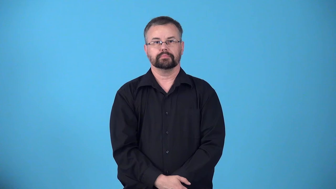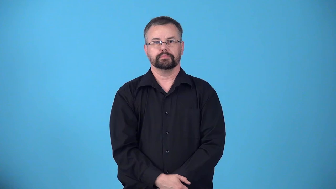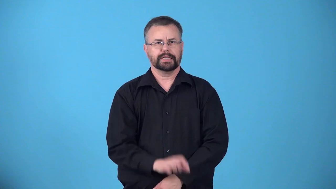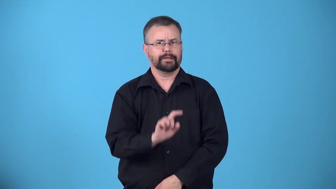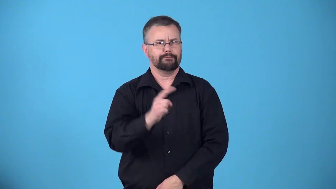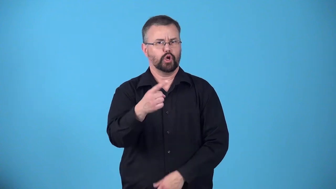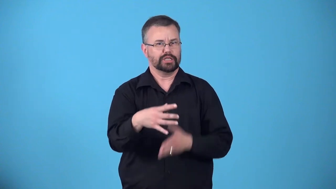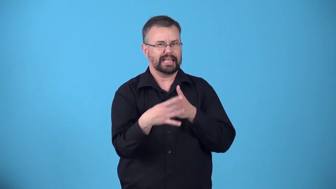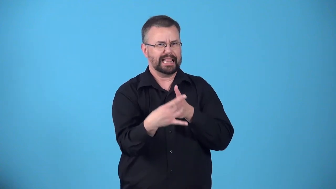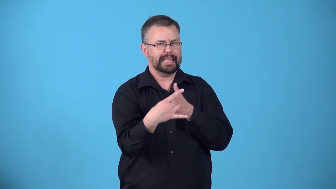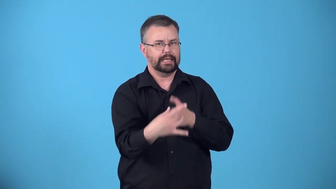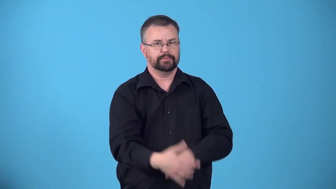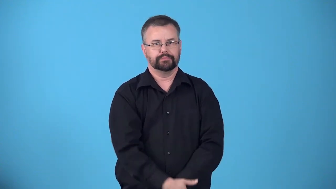at the fore